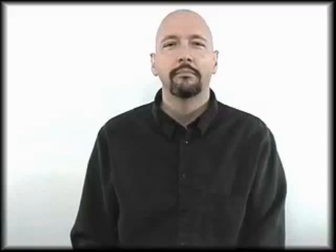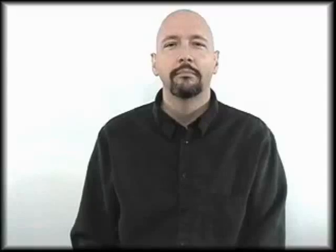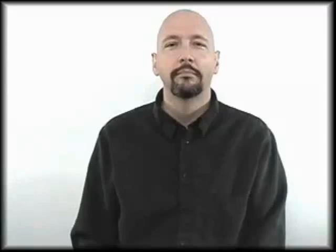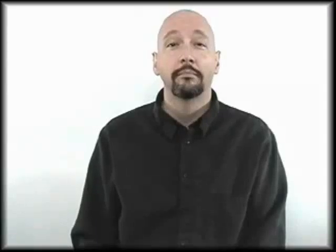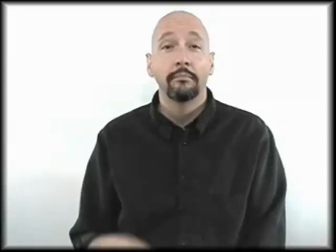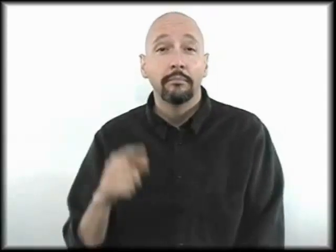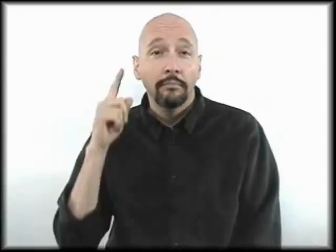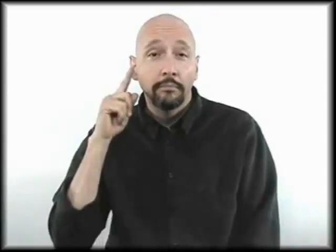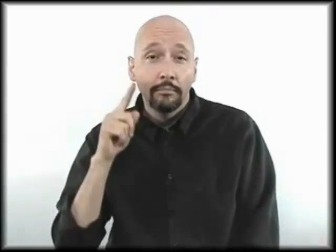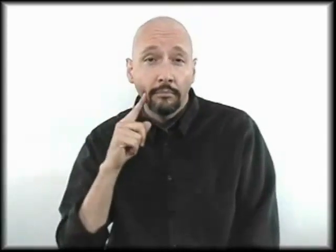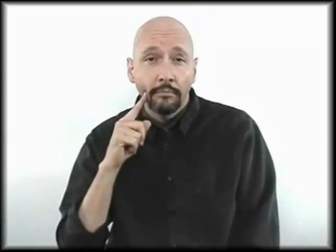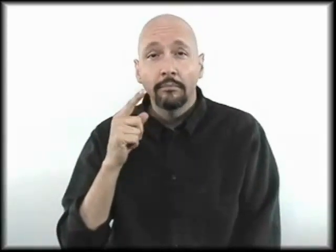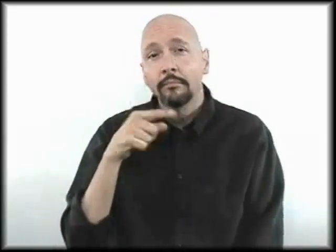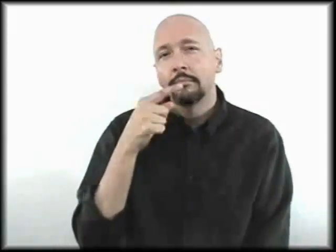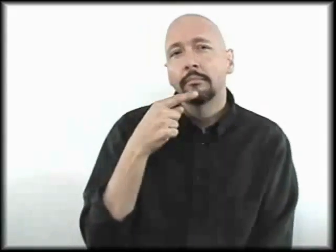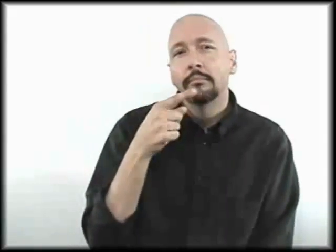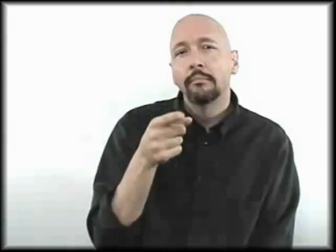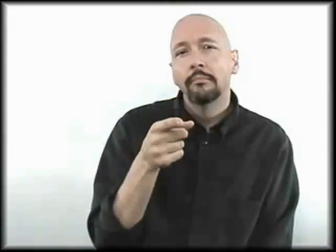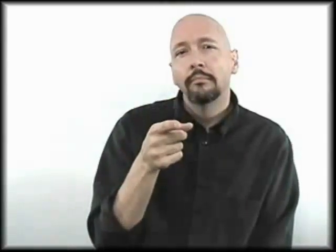DEAF OR HEARING YOU?